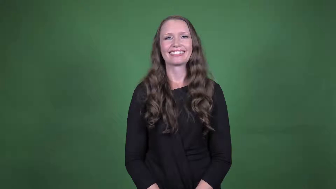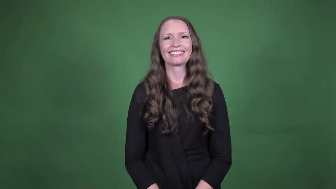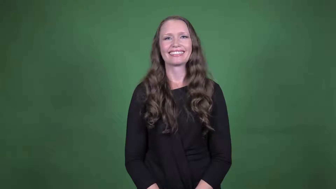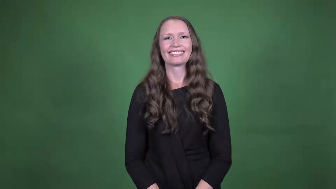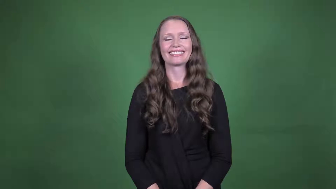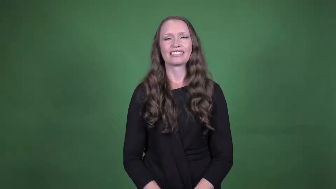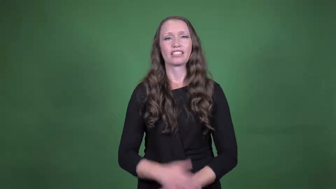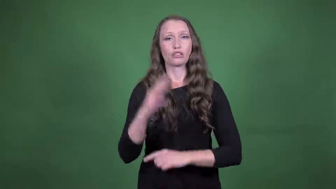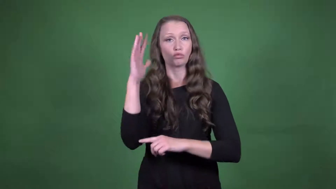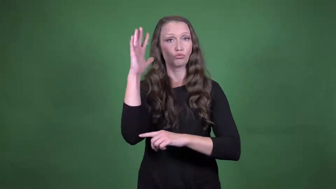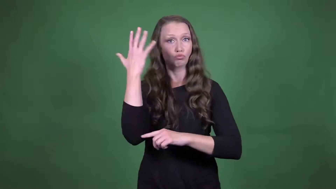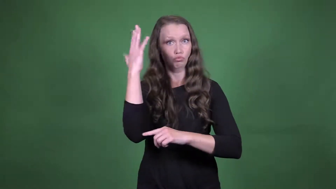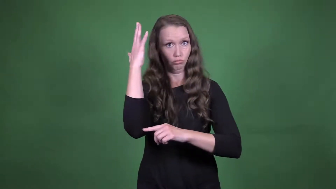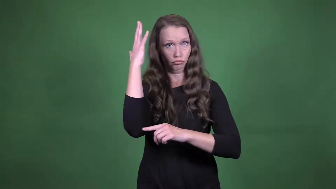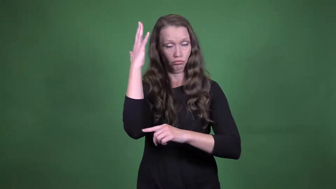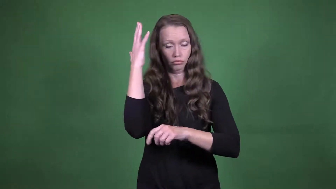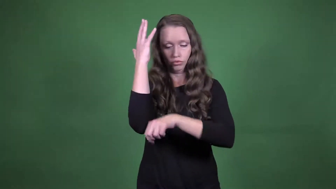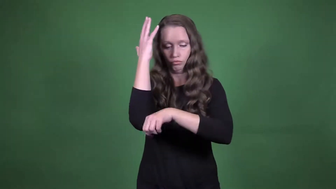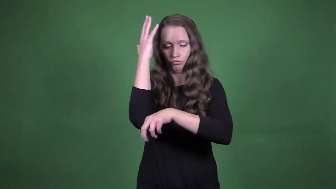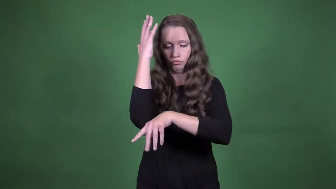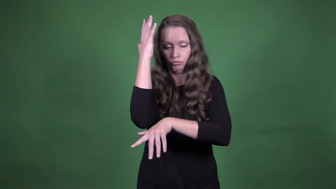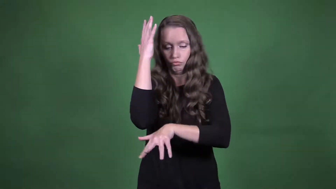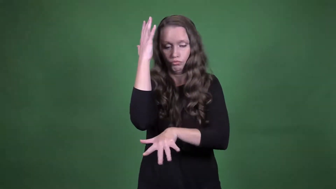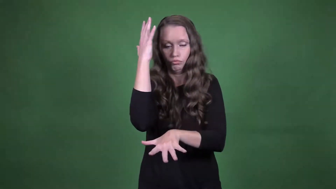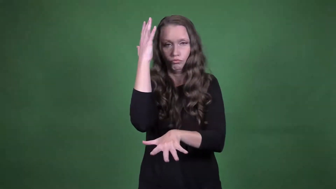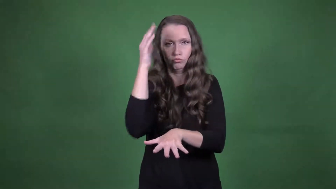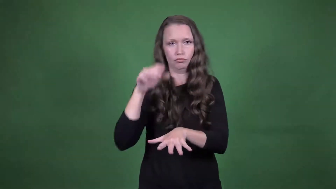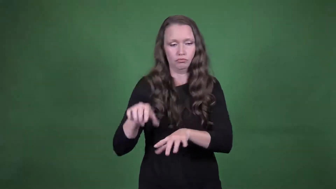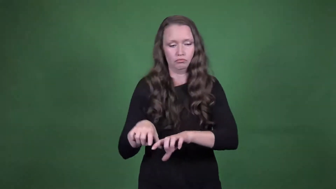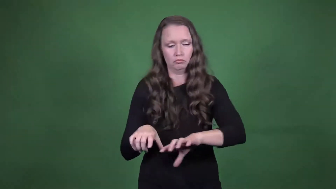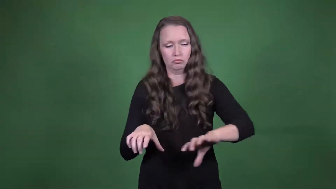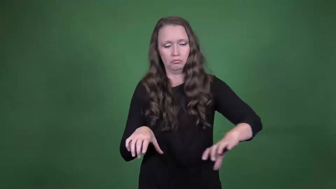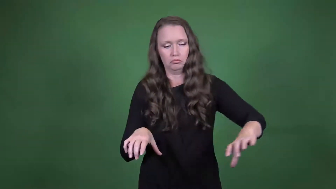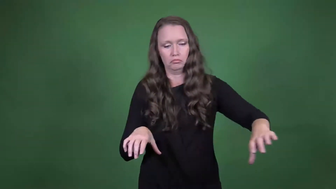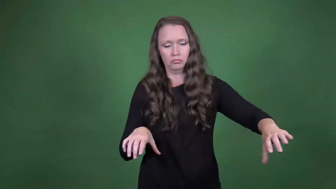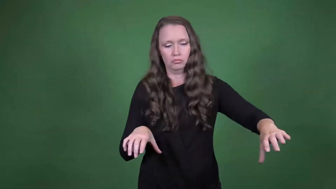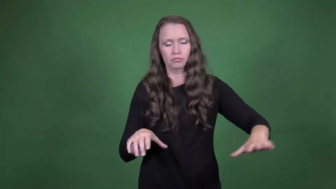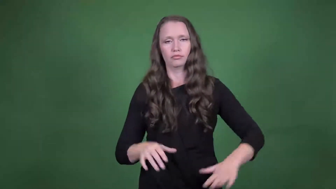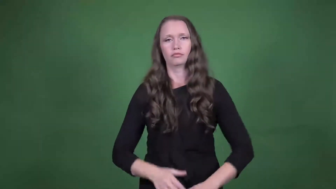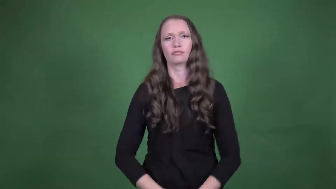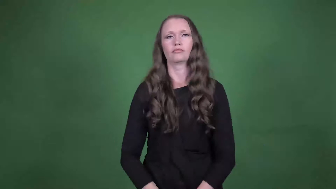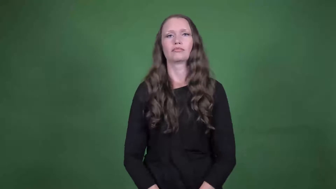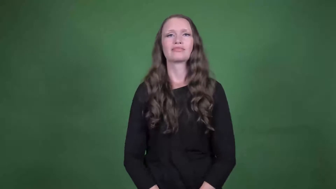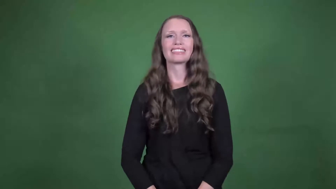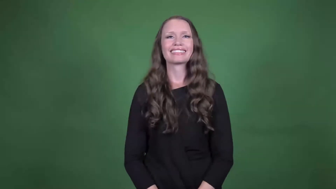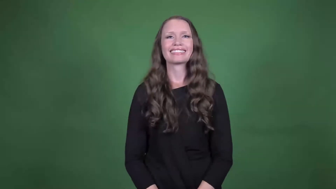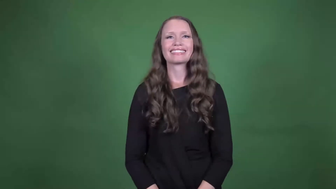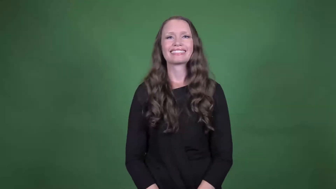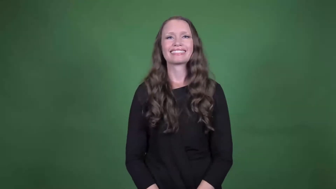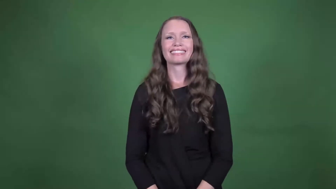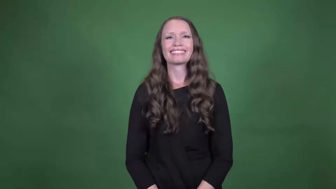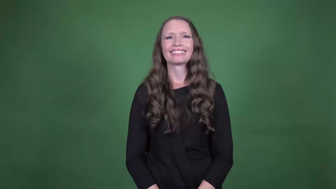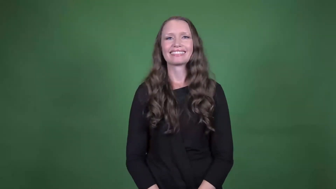tree root